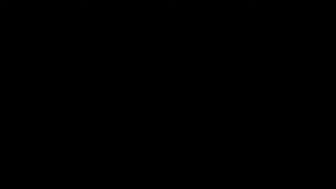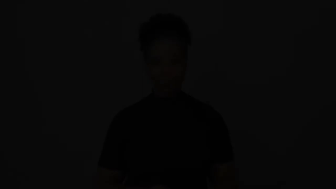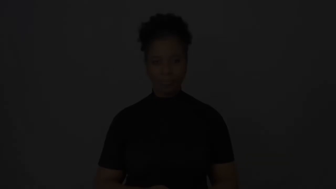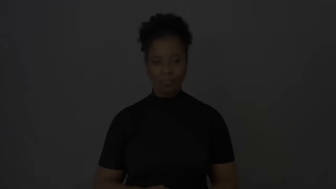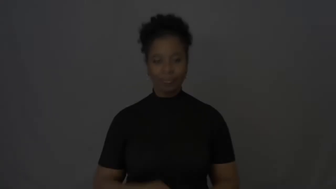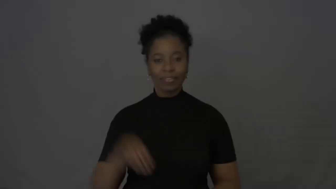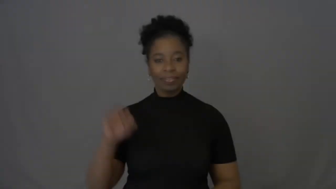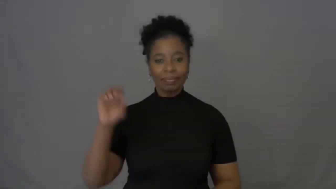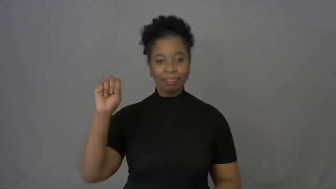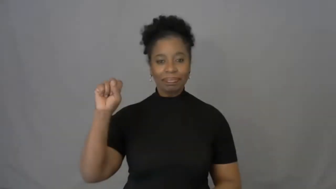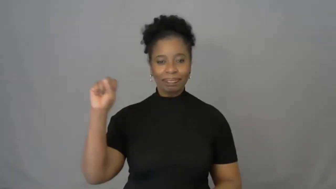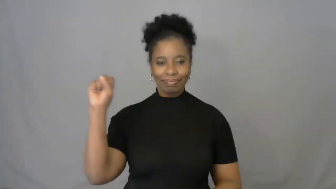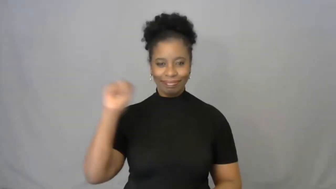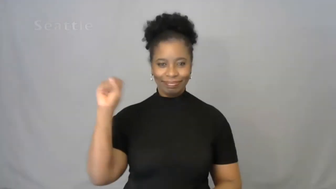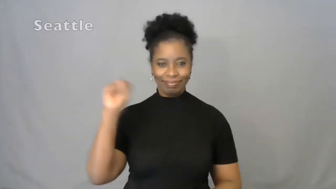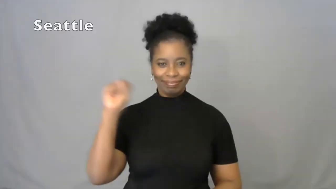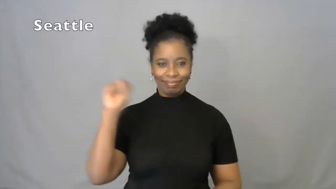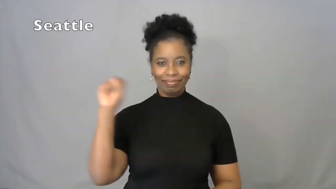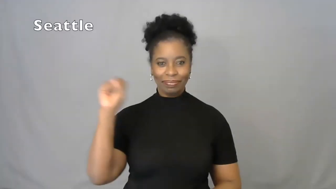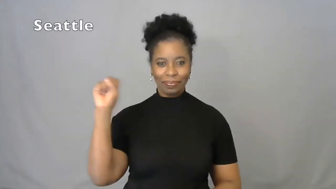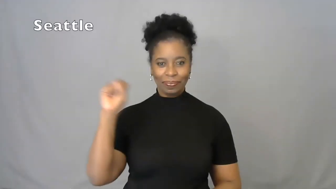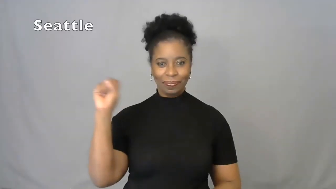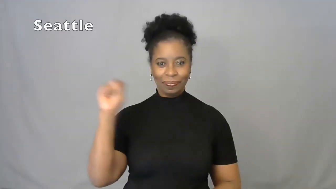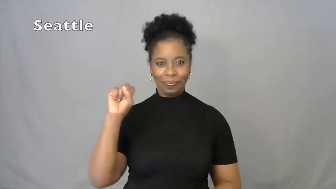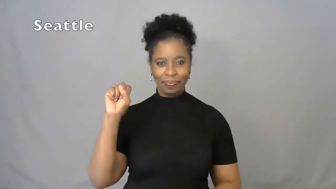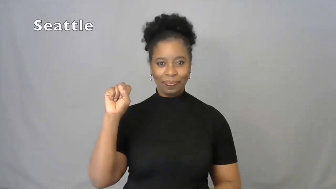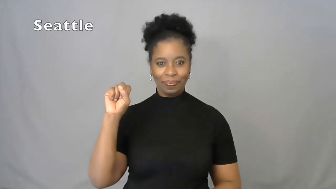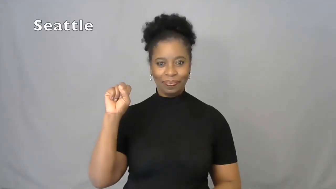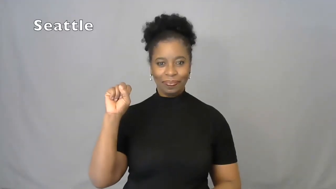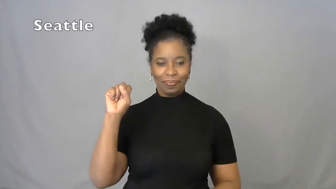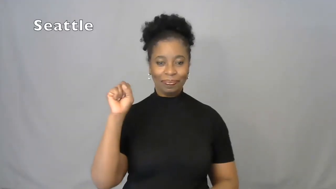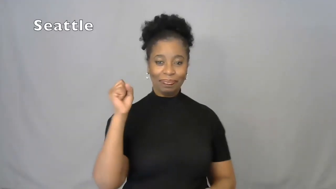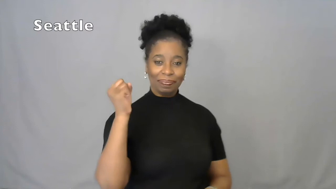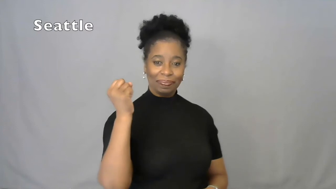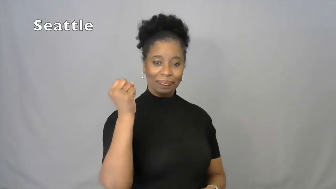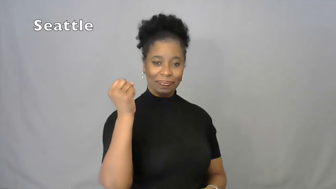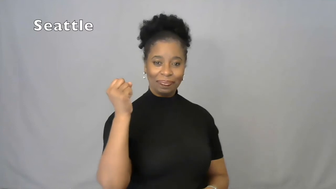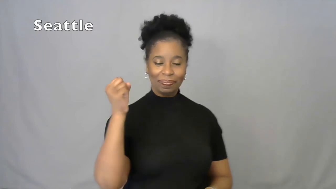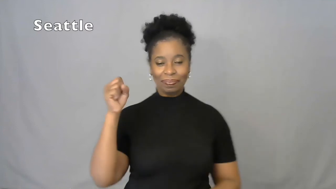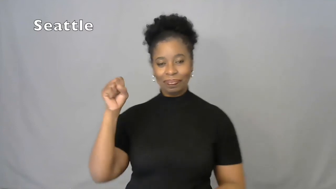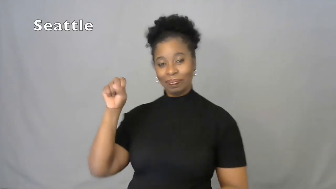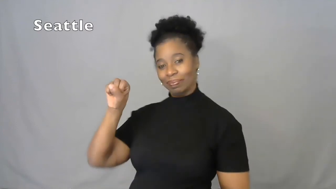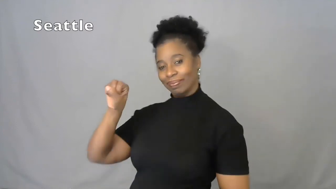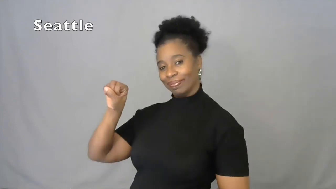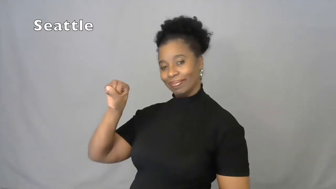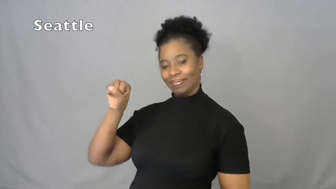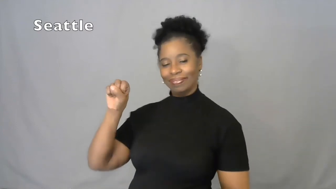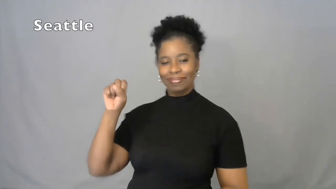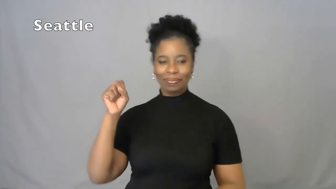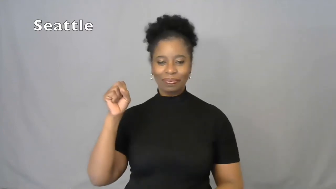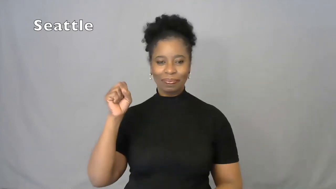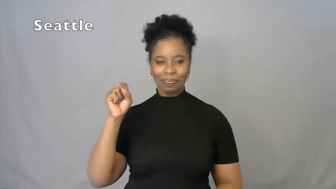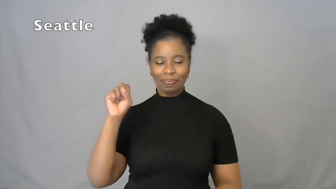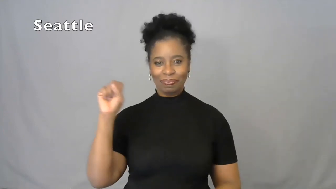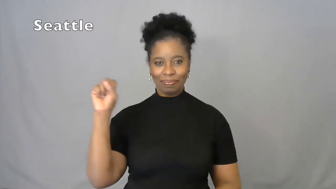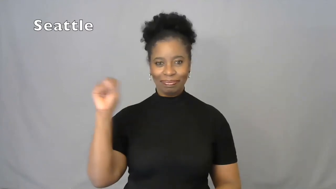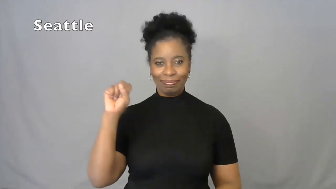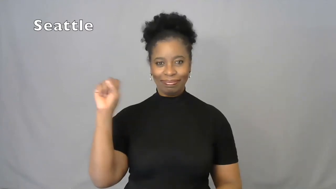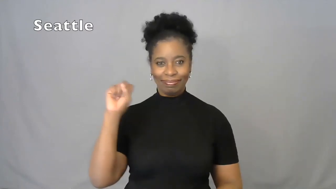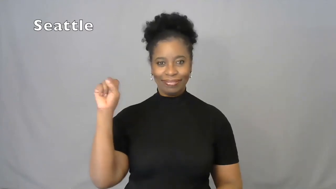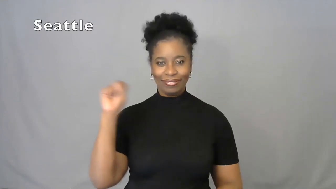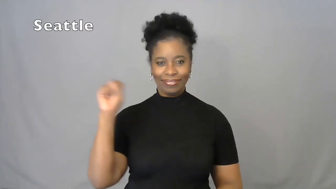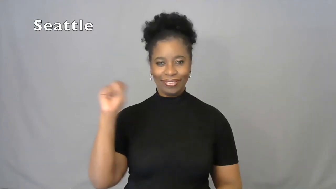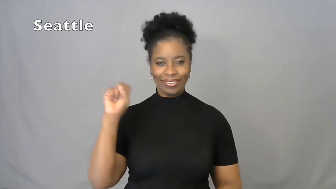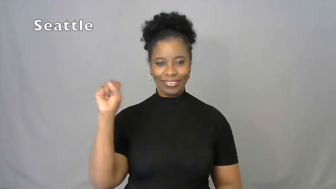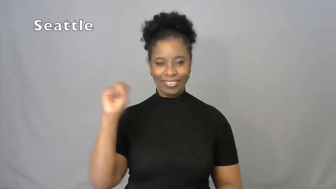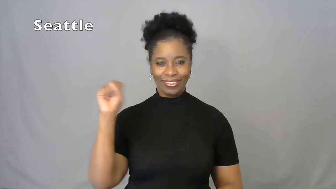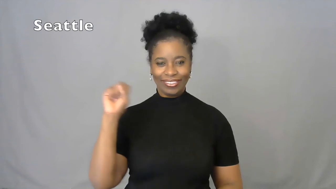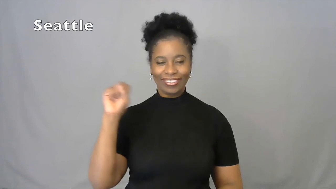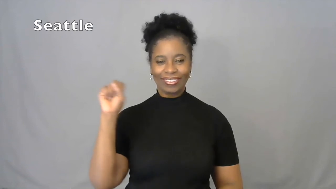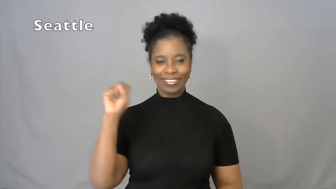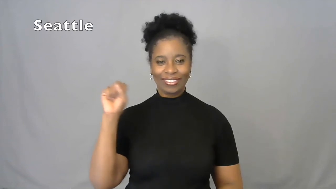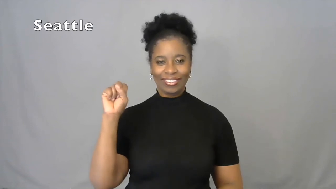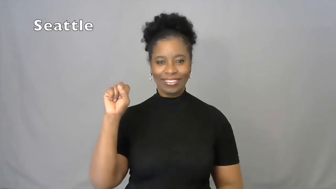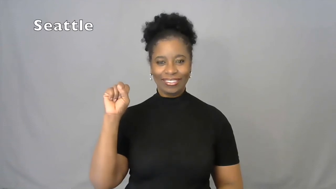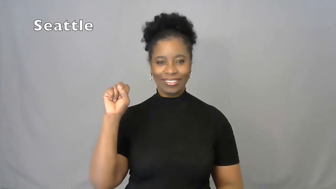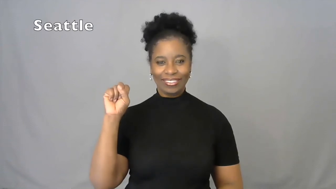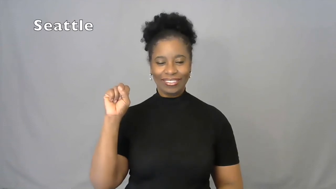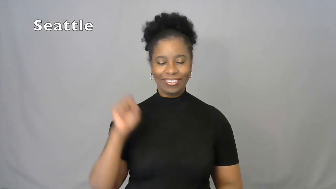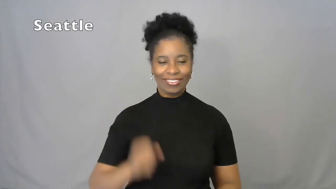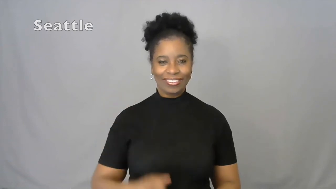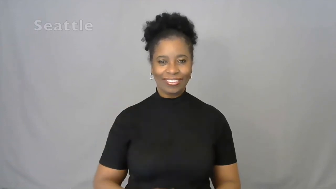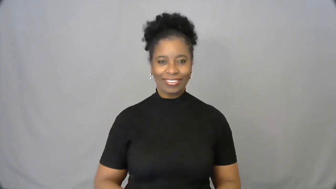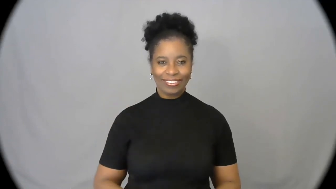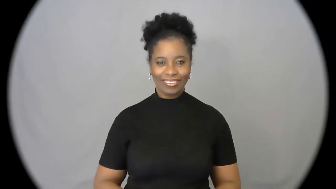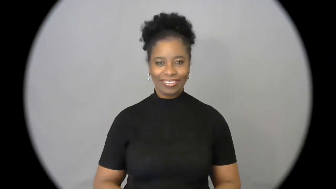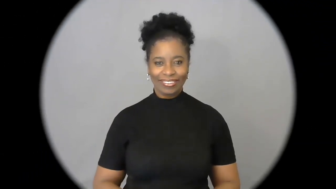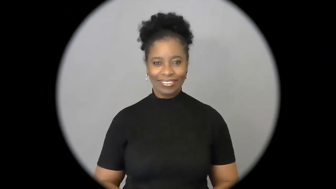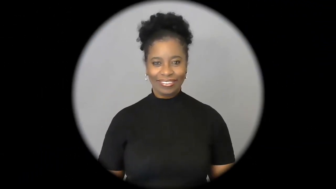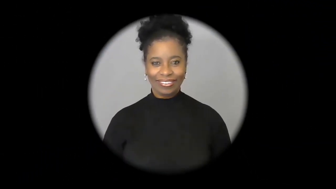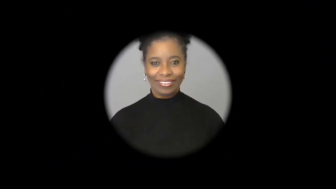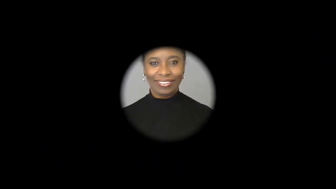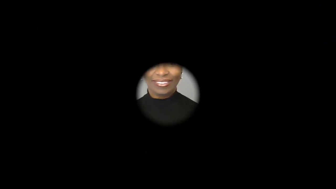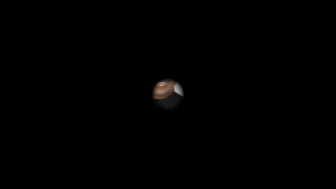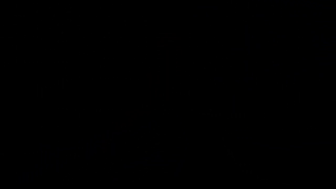Seattle